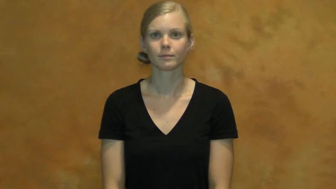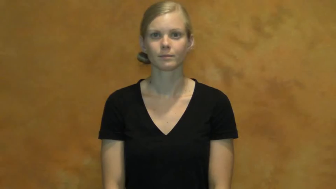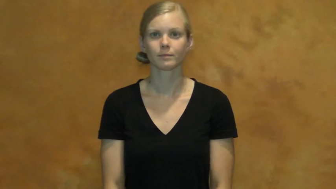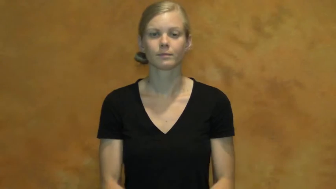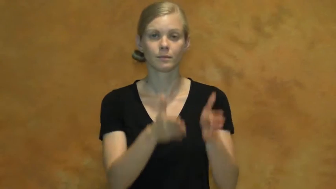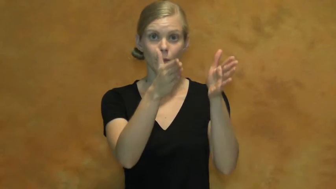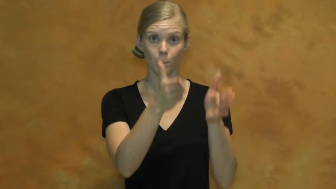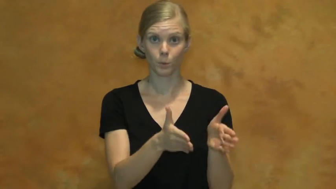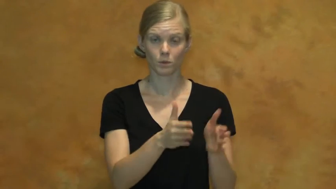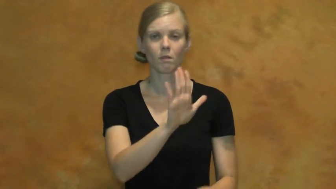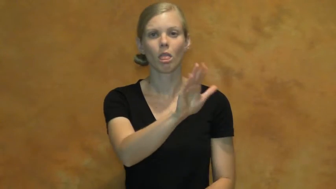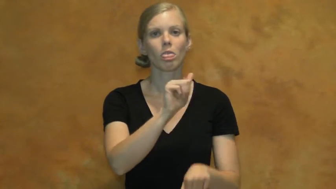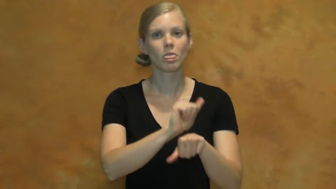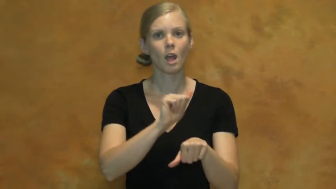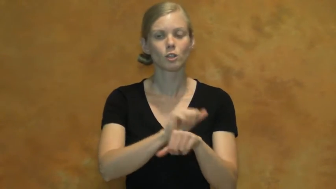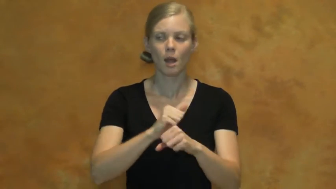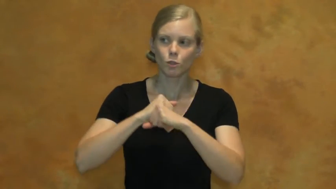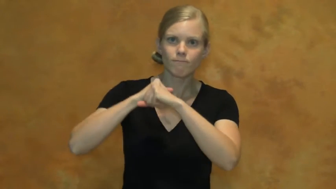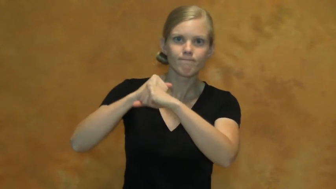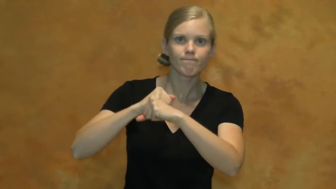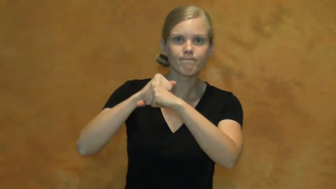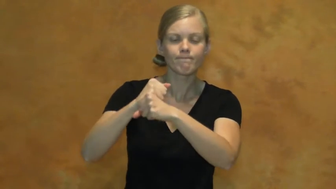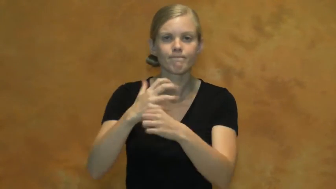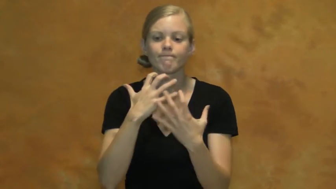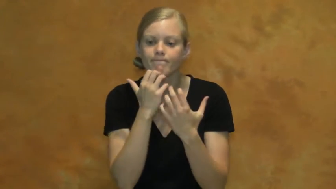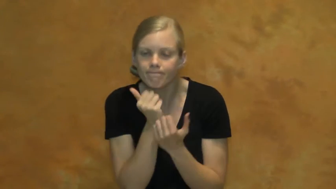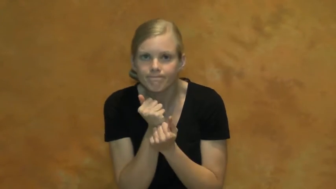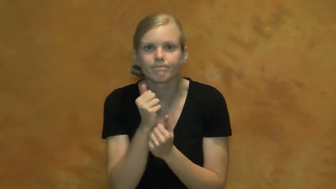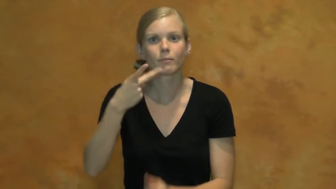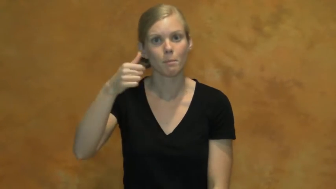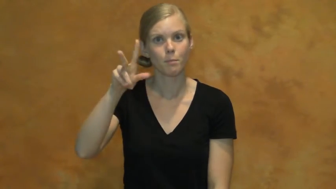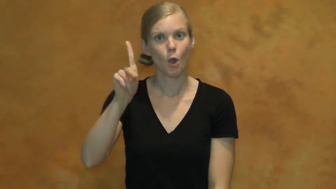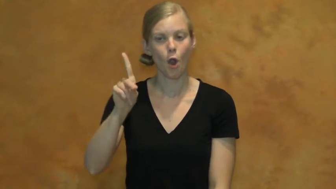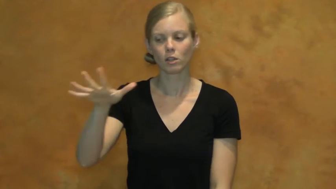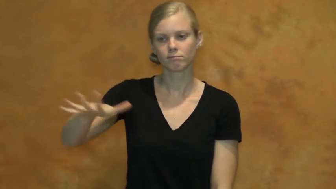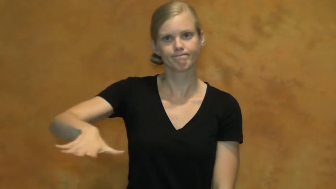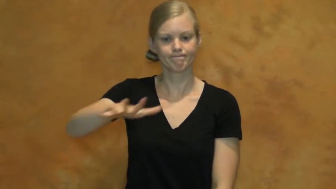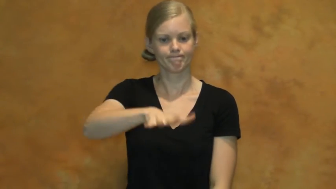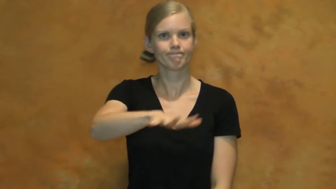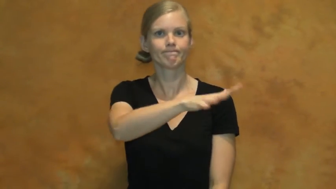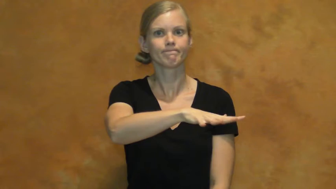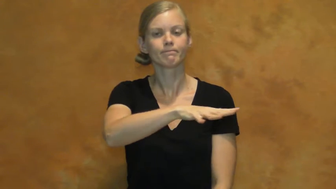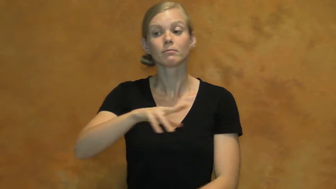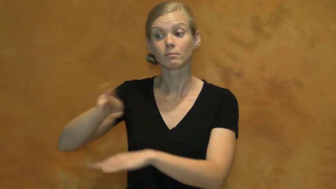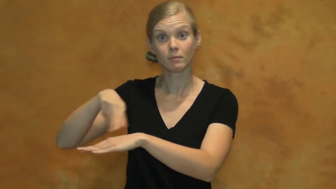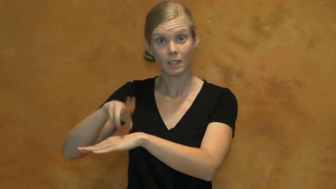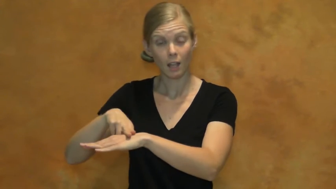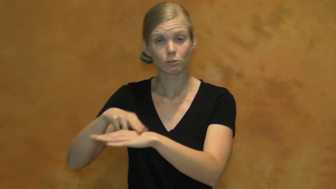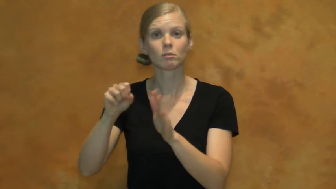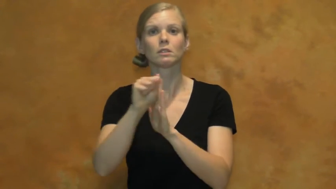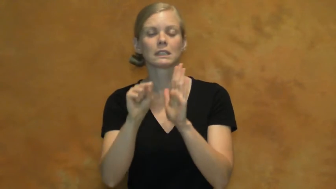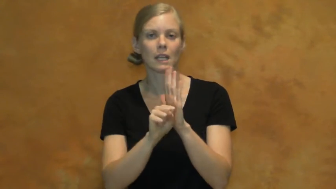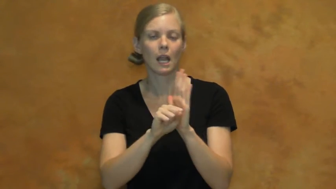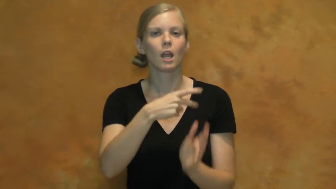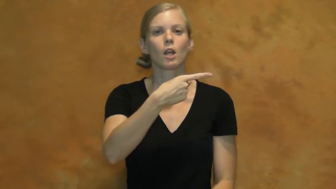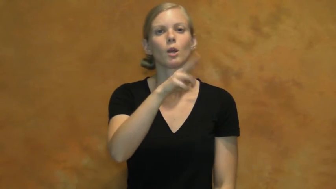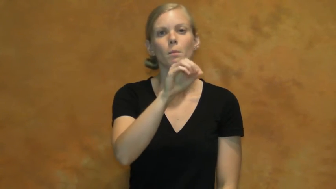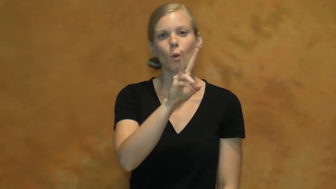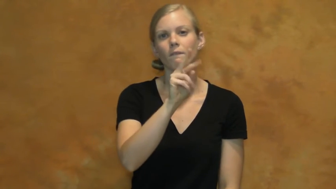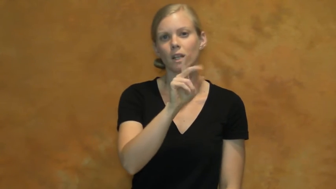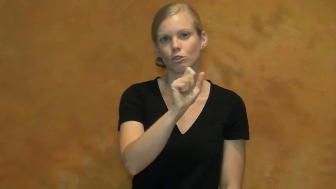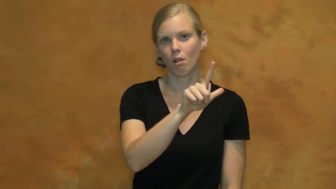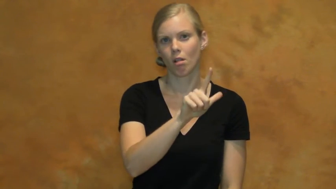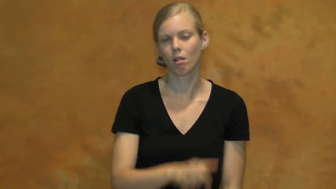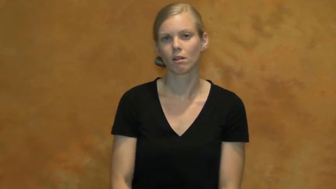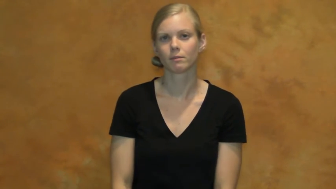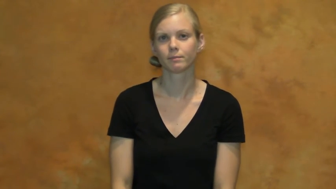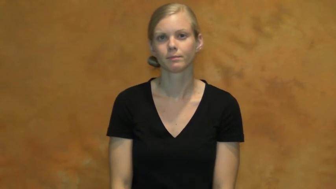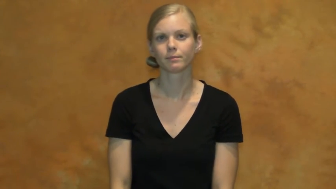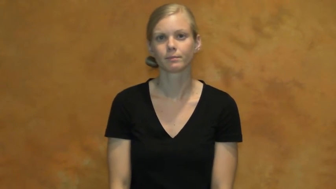park ranger